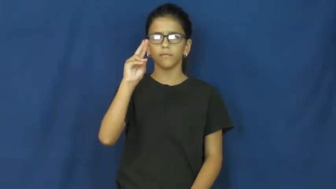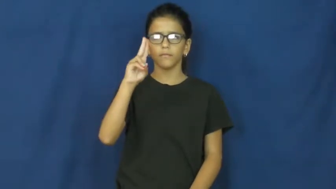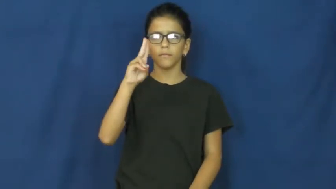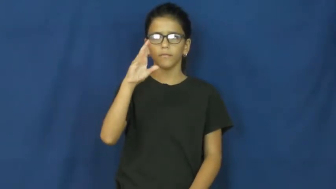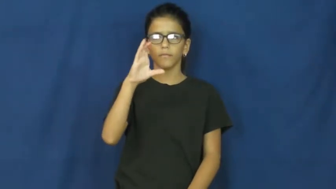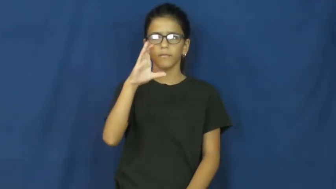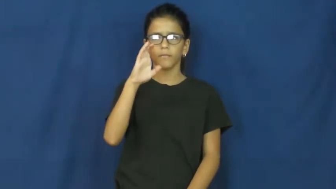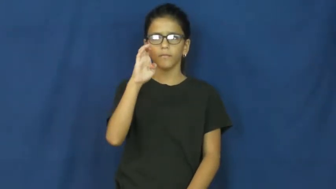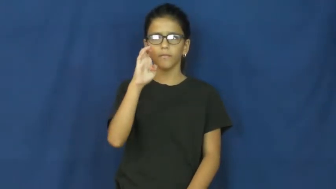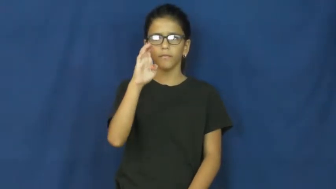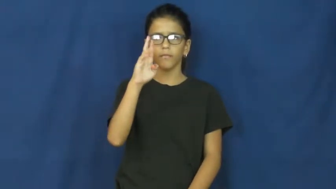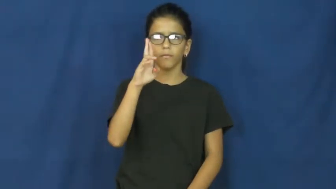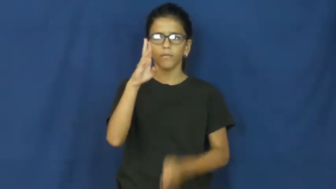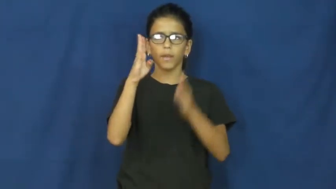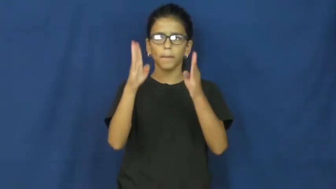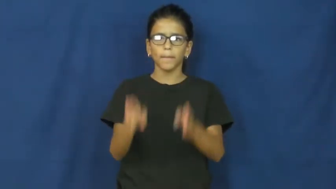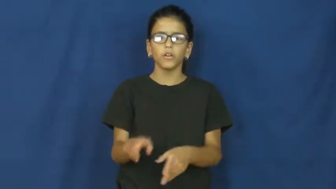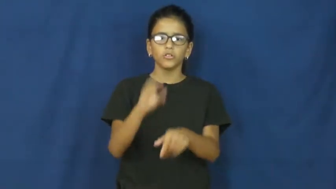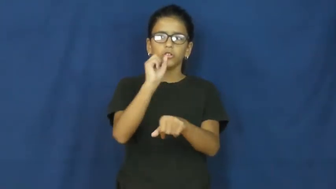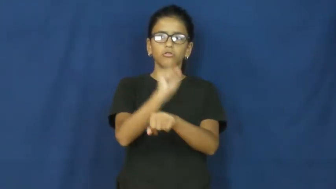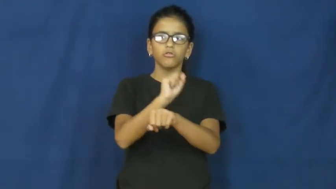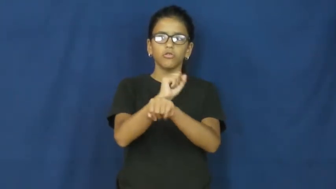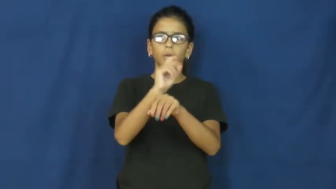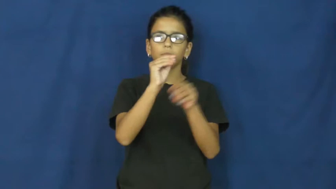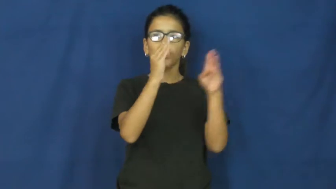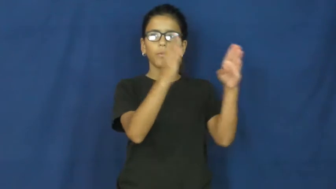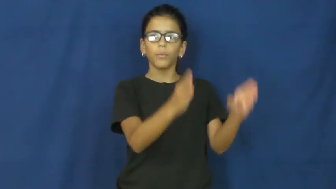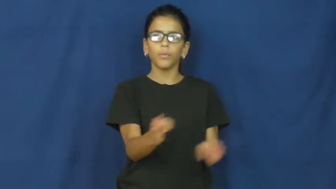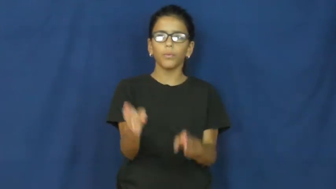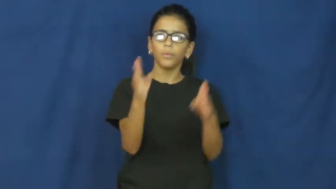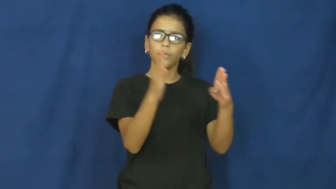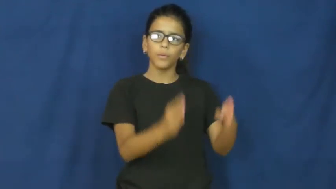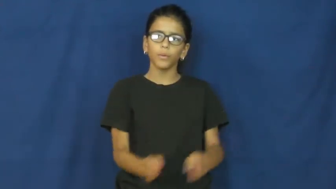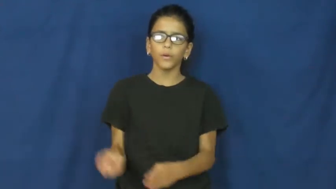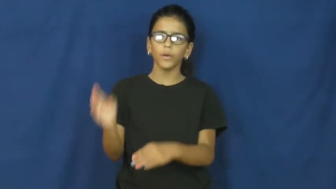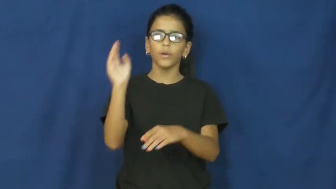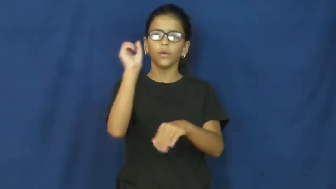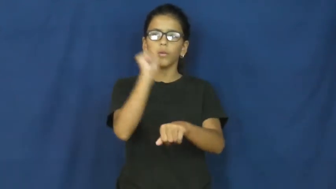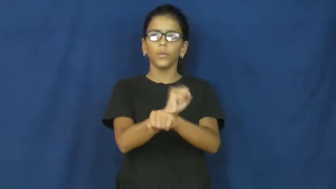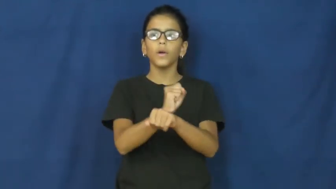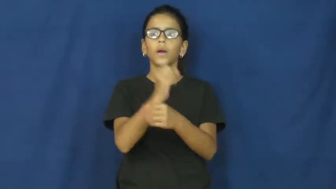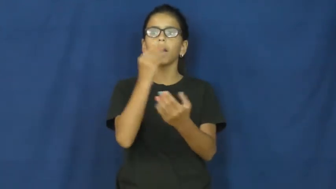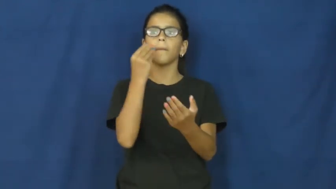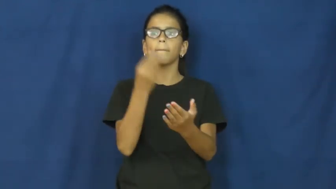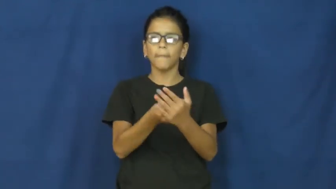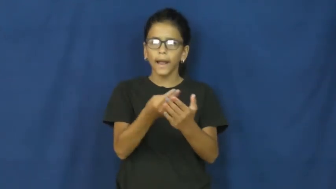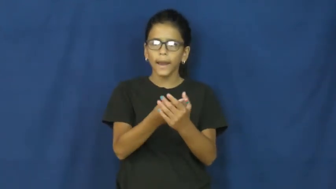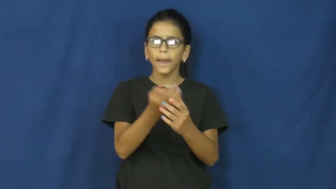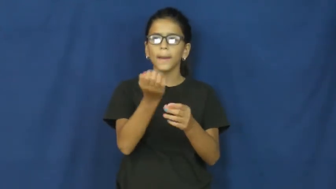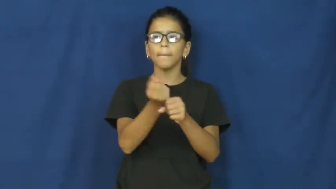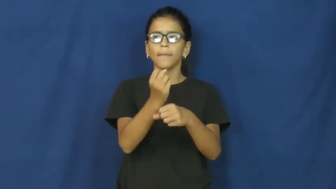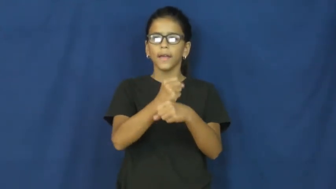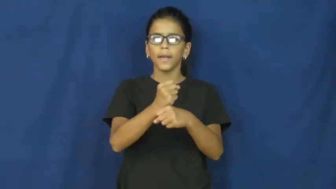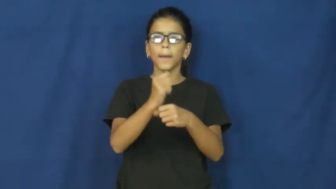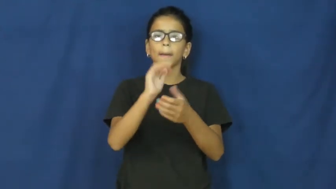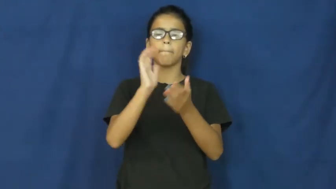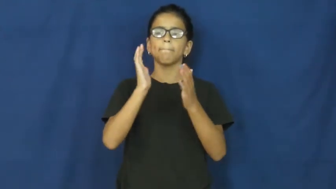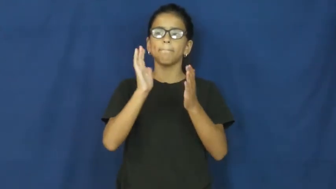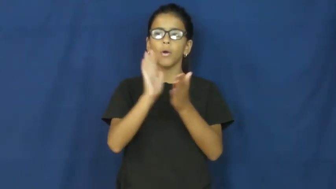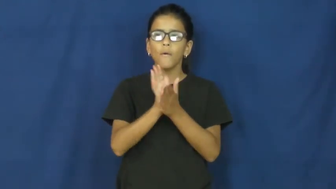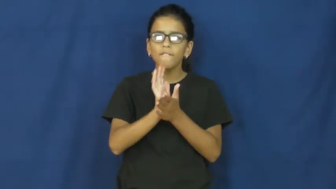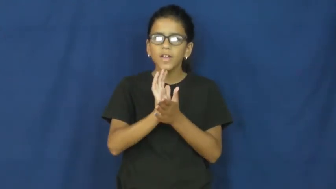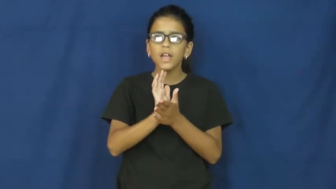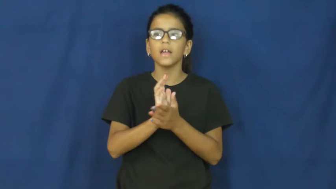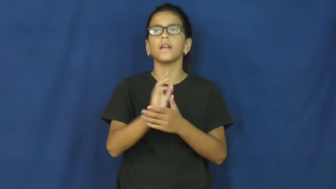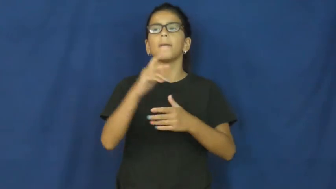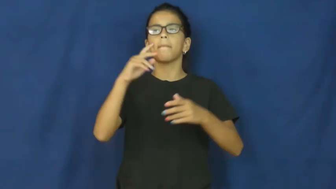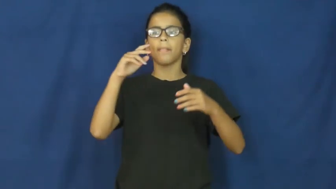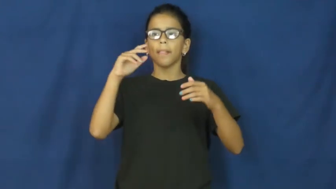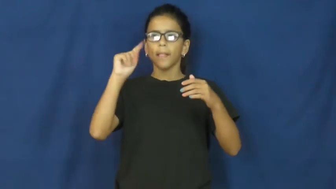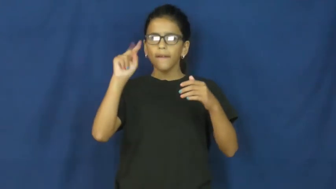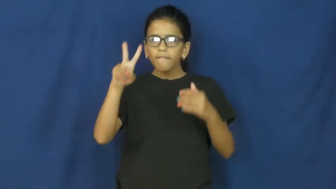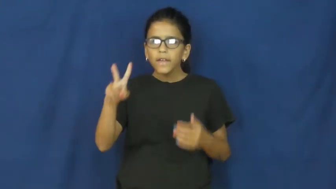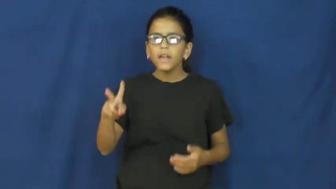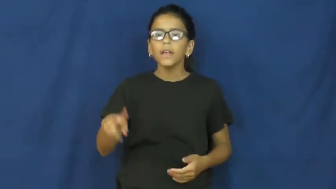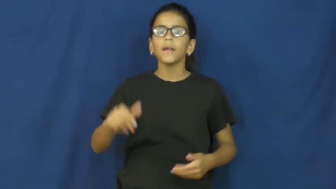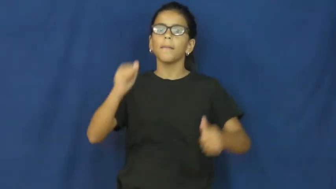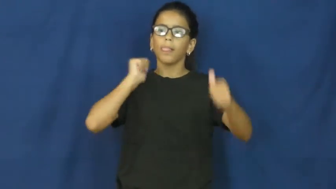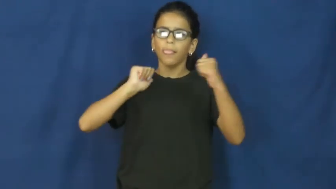producer,maker